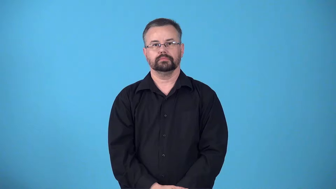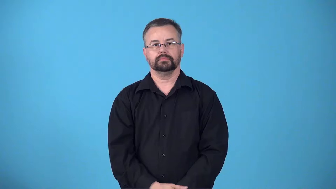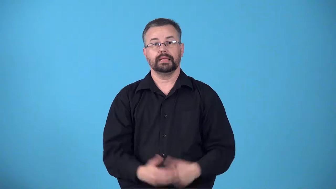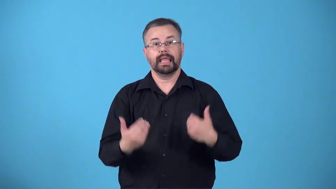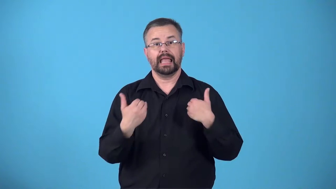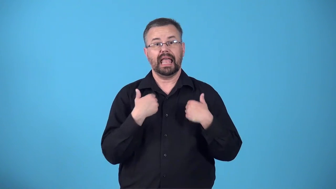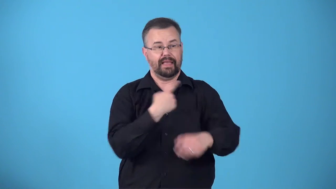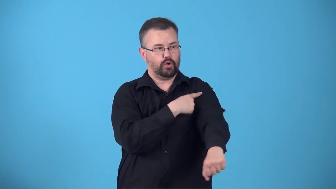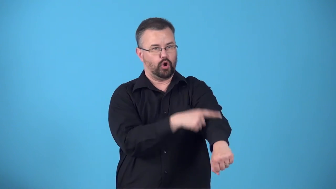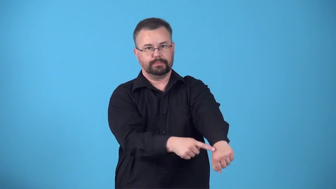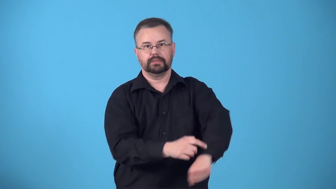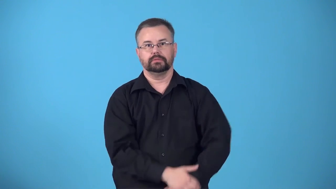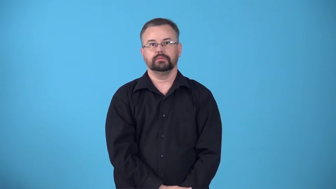brachiate-having arms